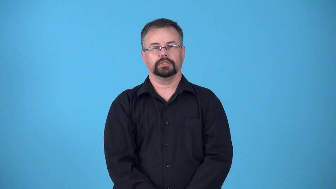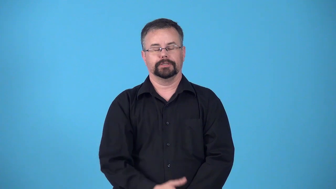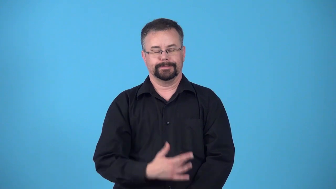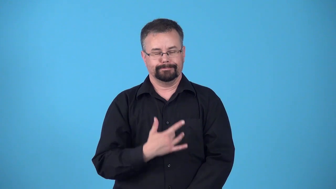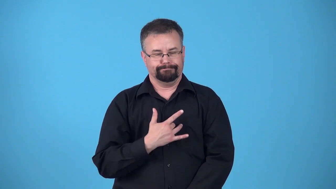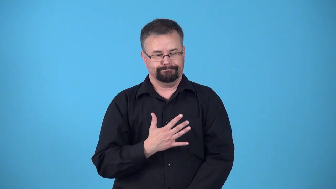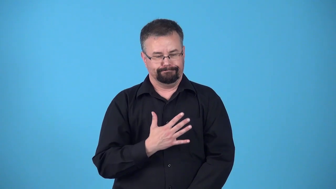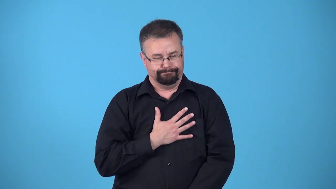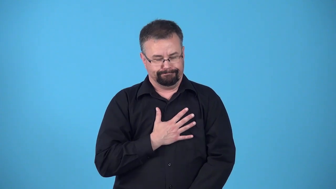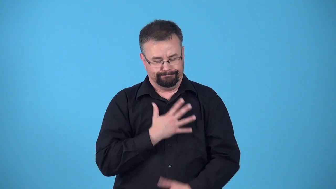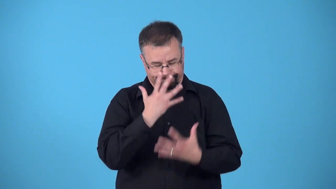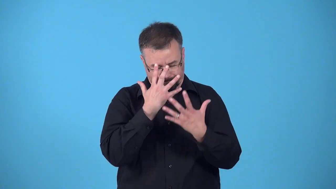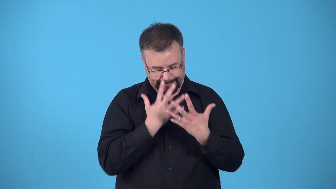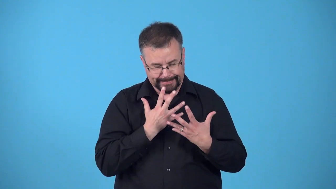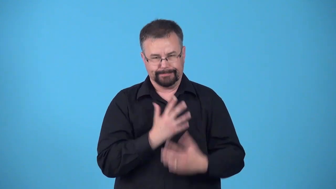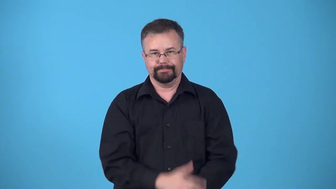tug at the heartstrings